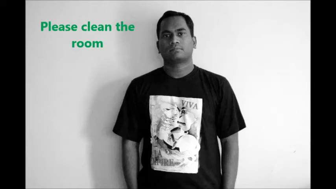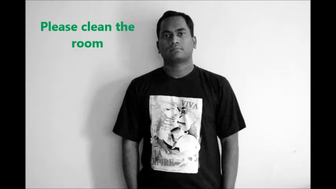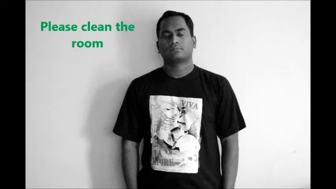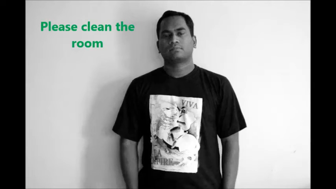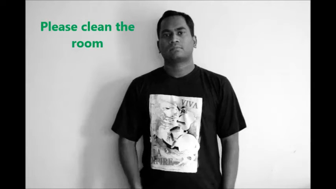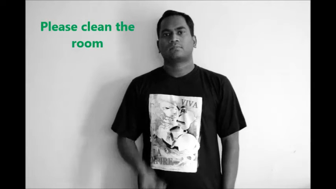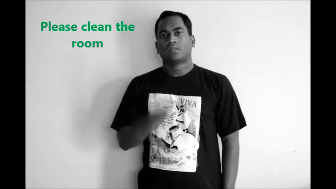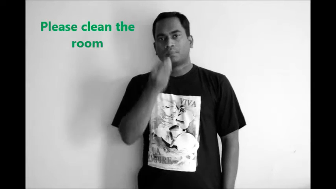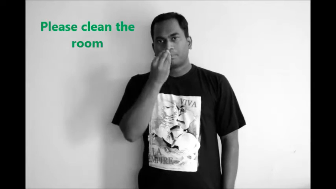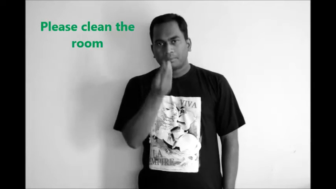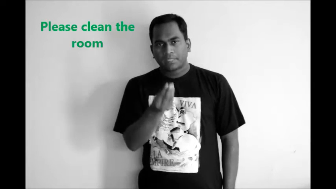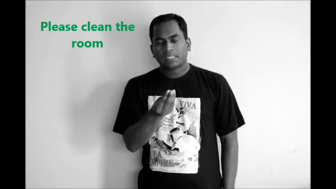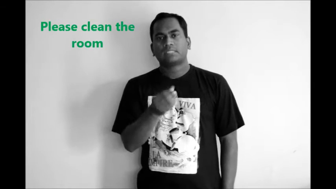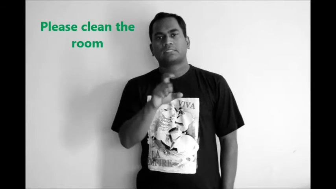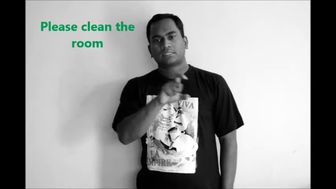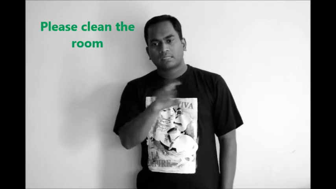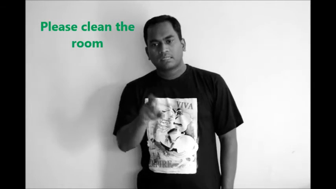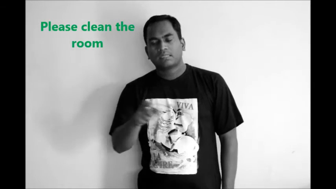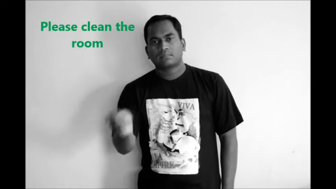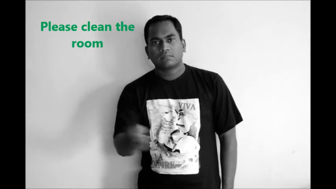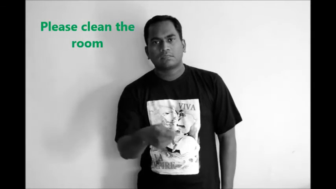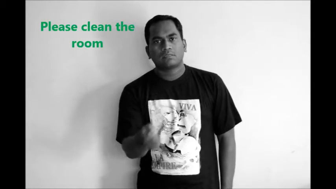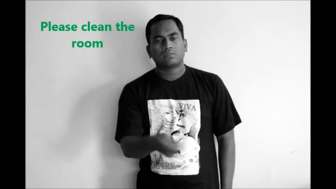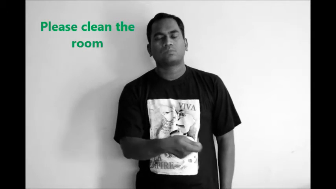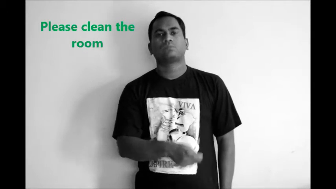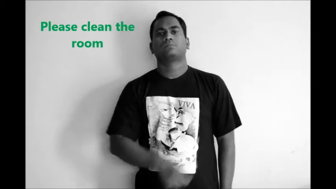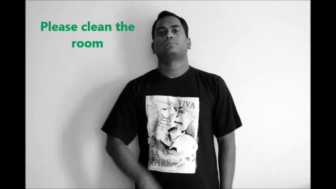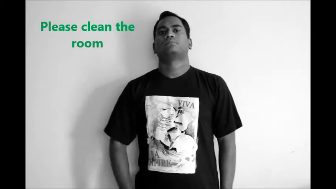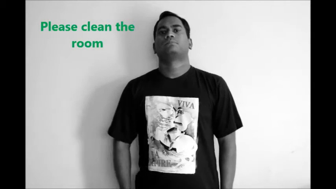Please clean the room